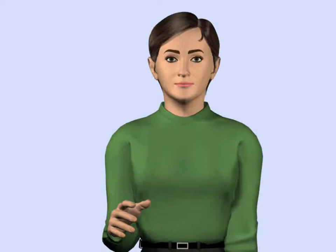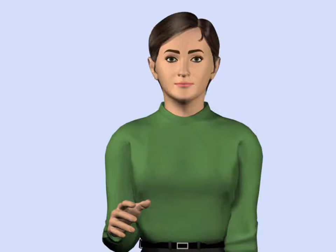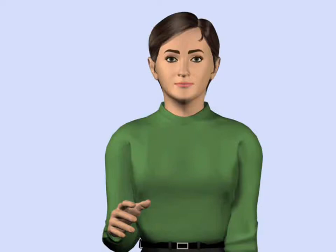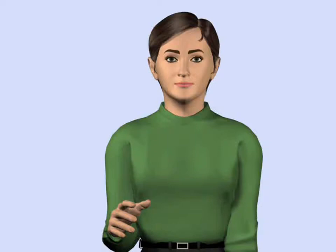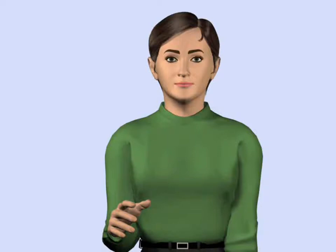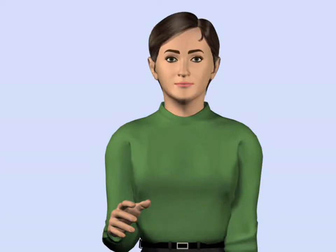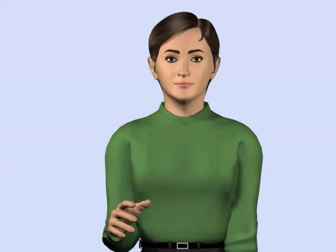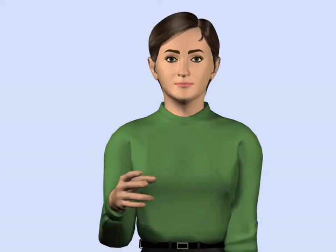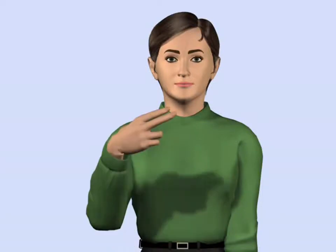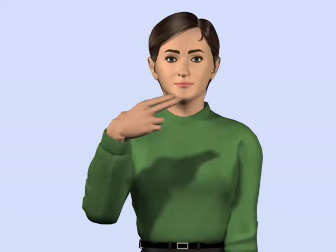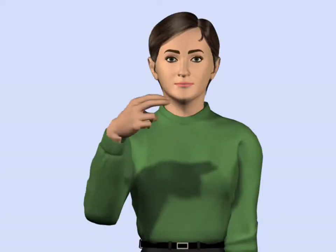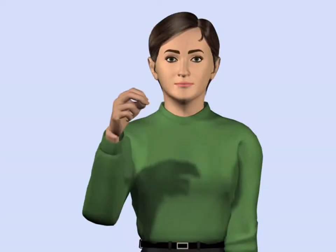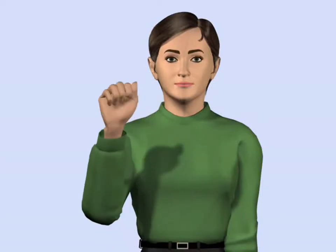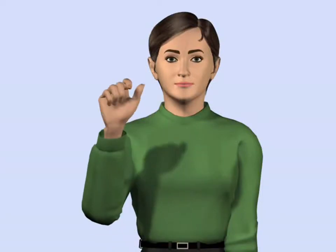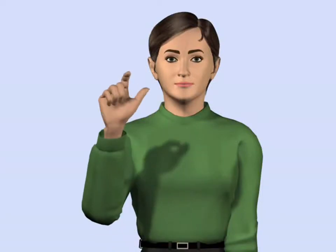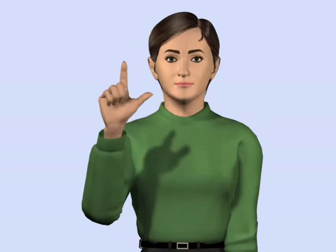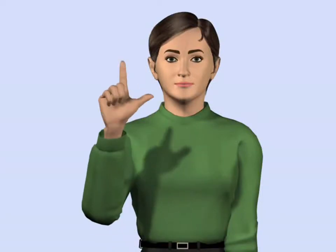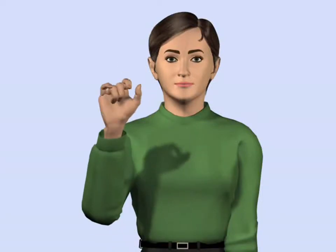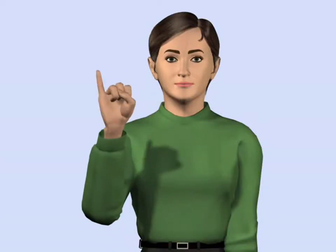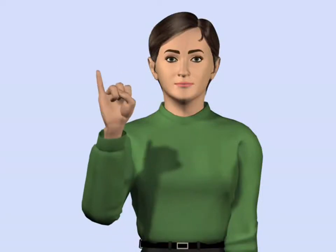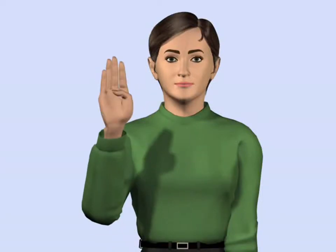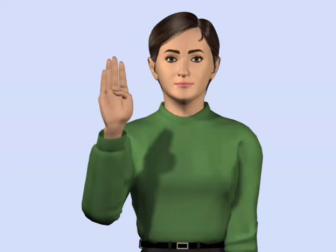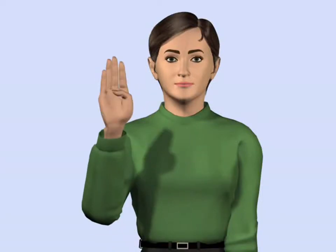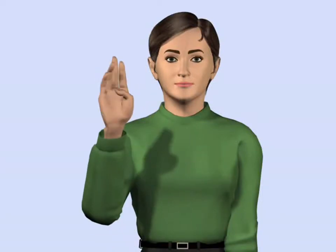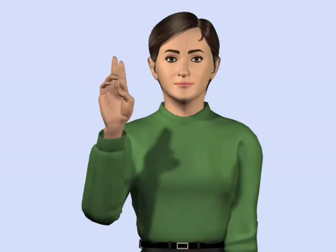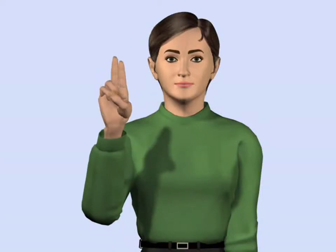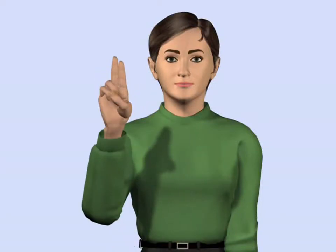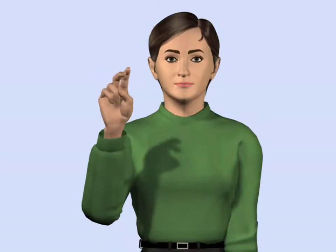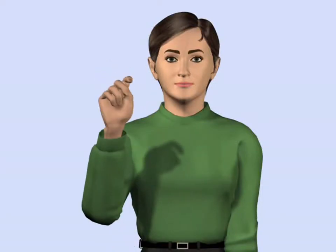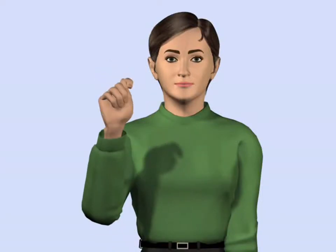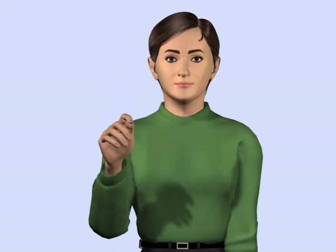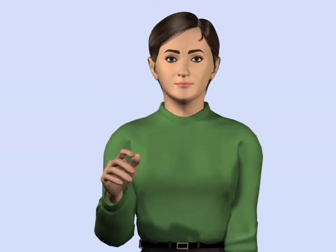halibut